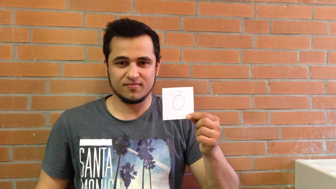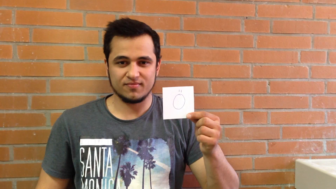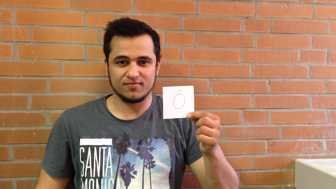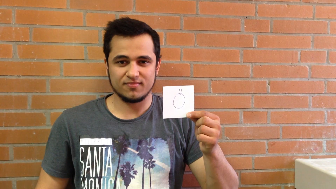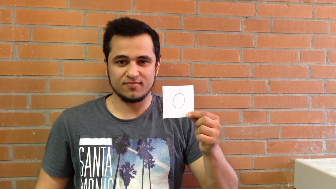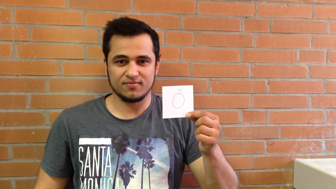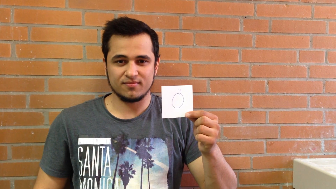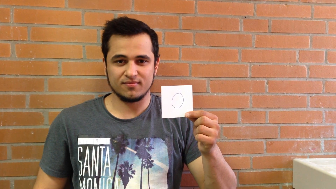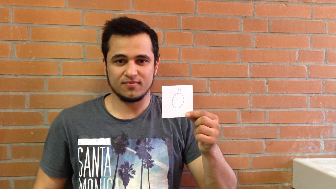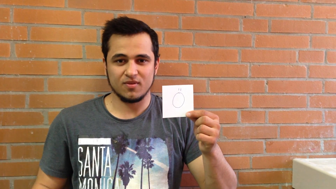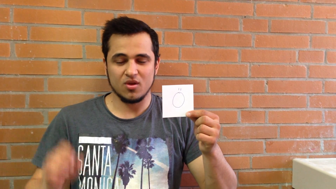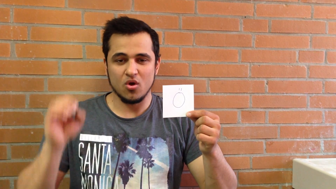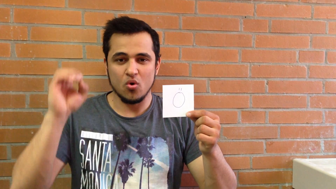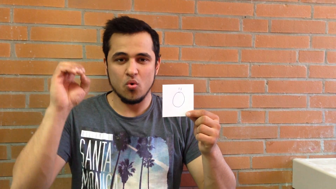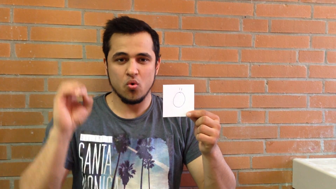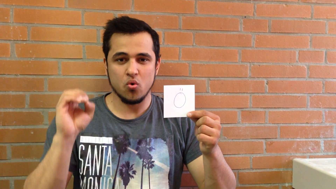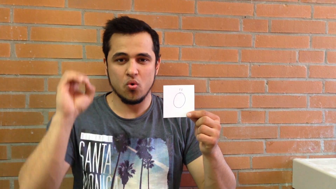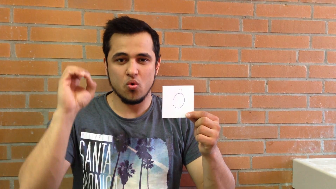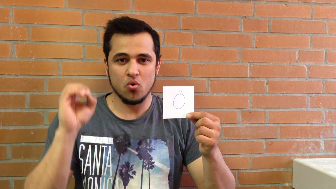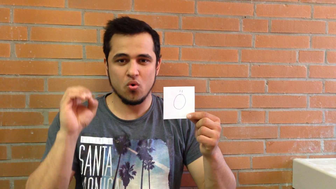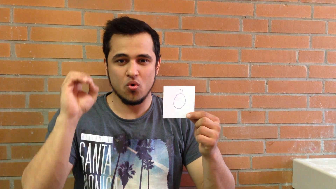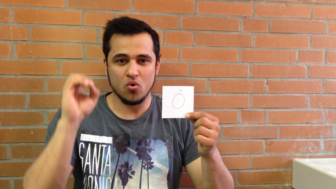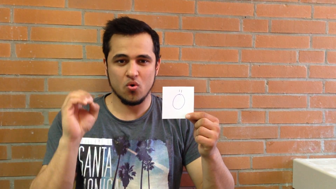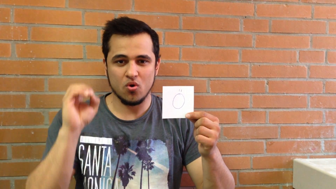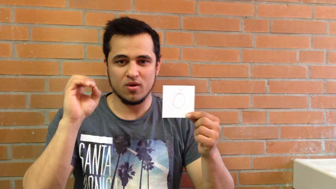letter o with diaeresis